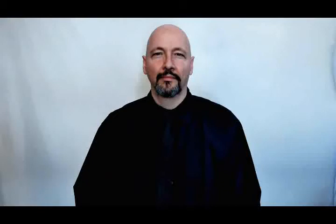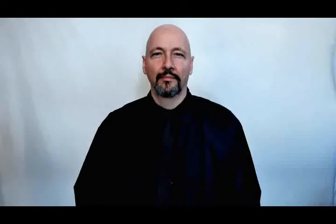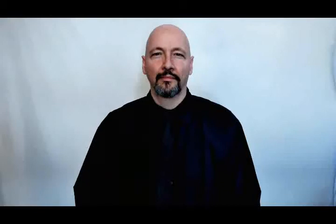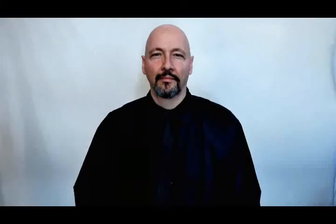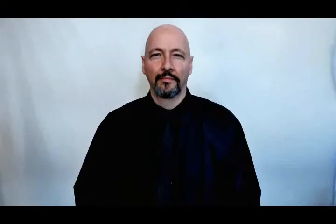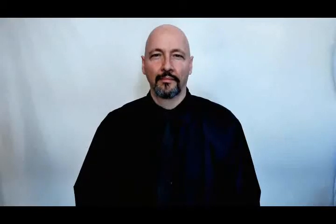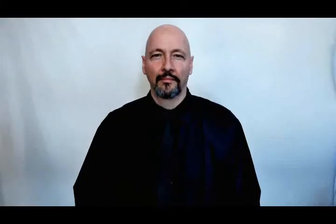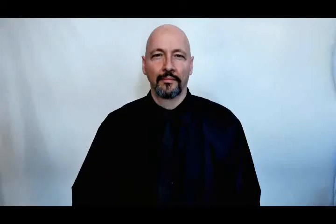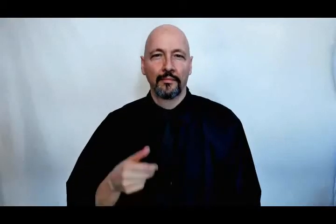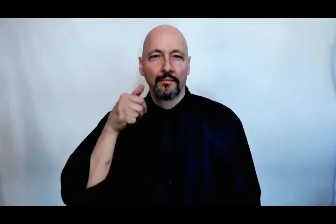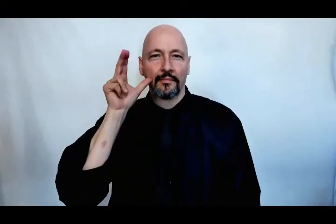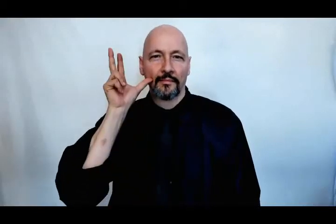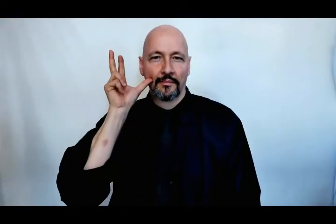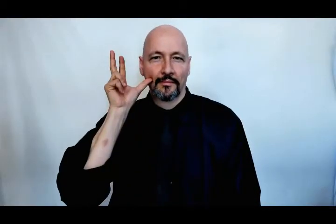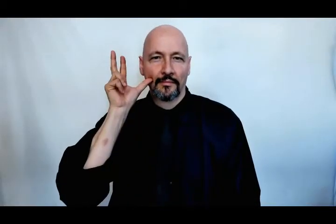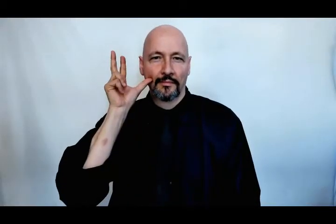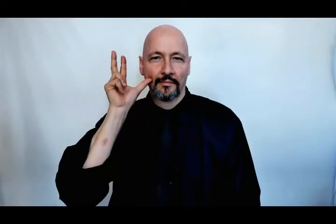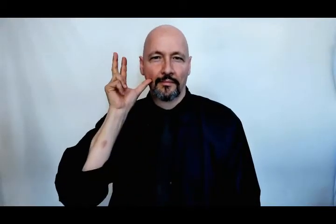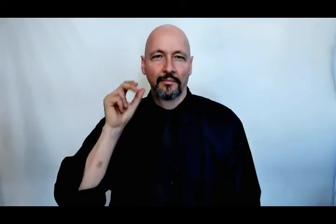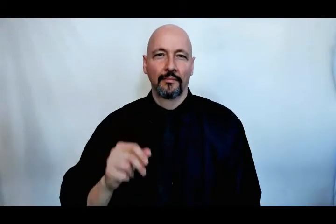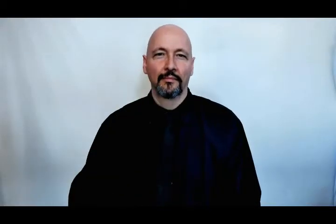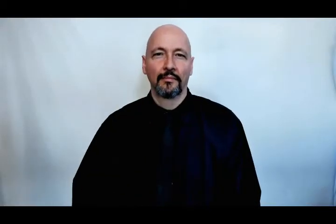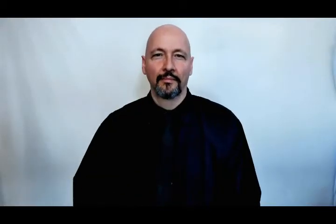3 days ago